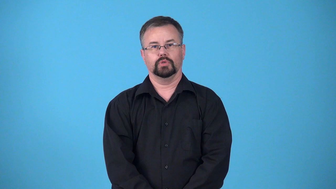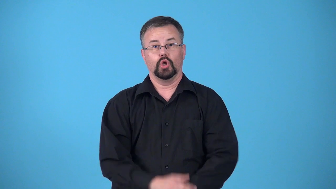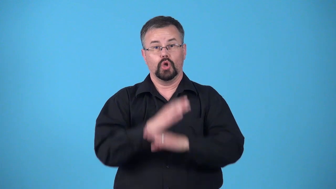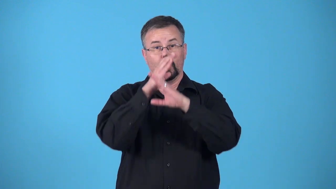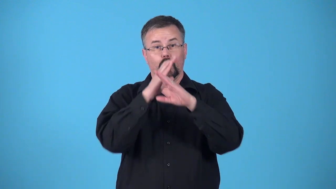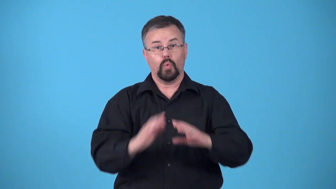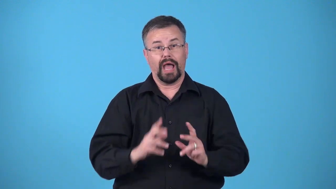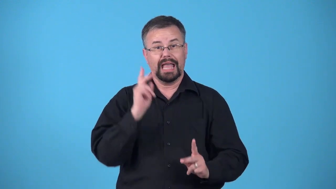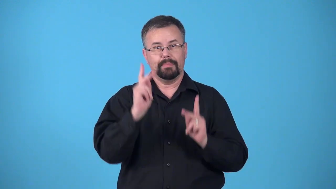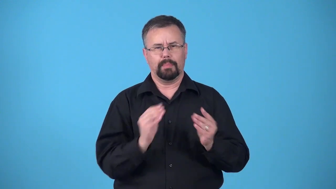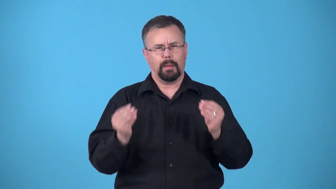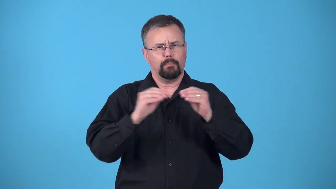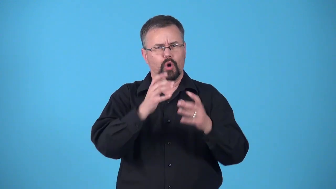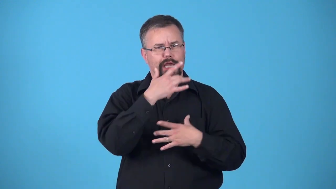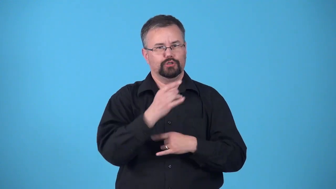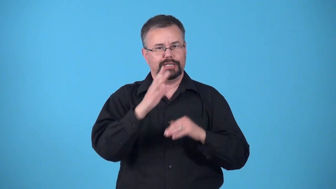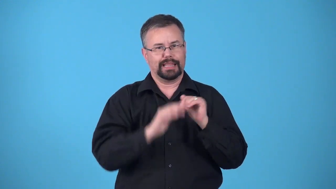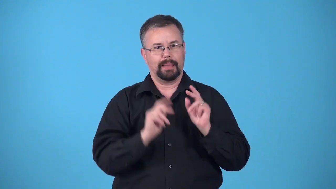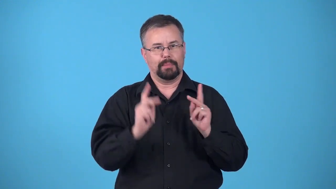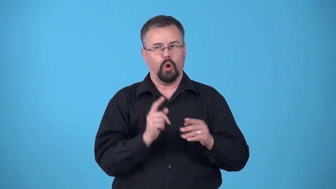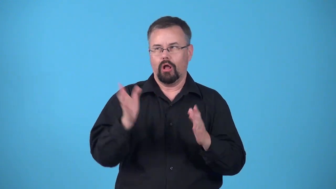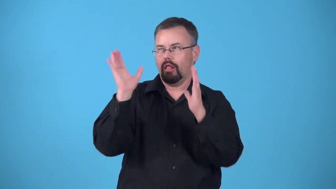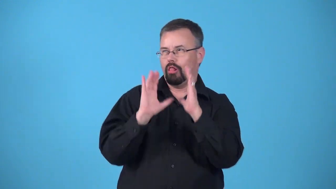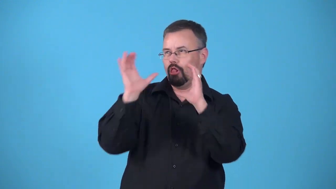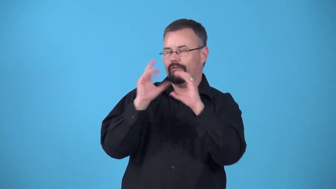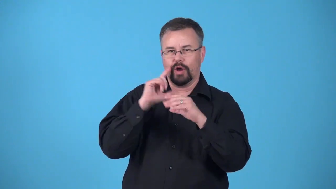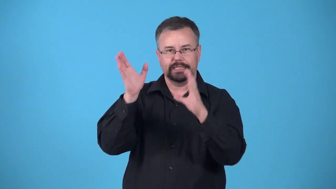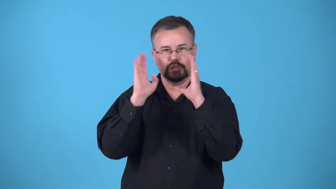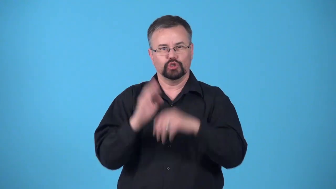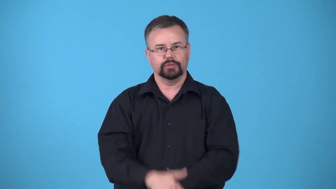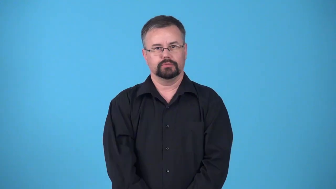still waters run deep